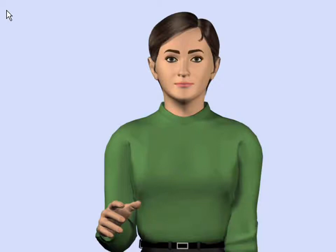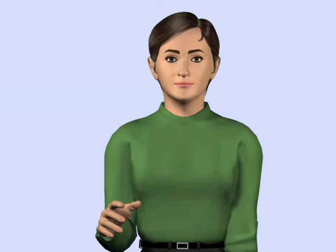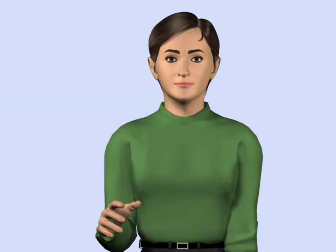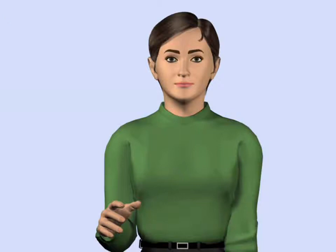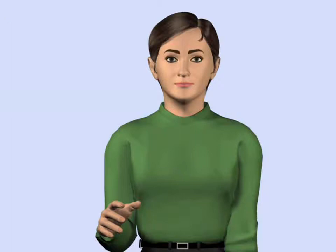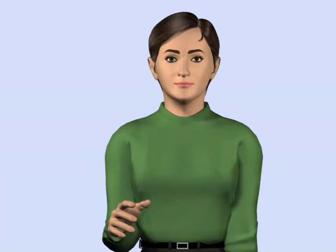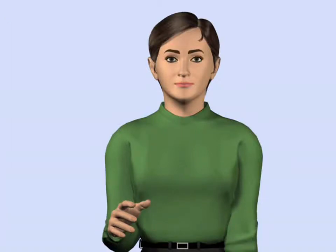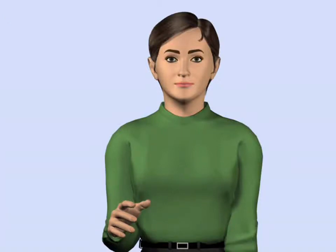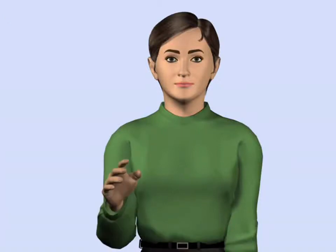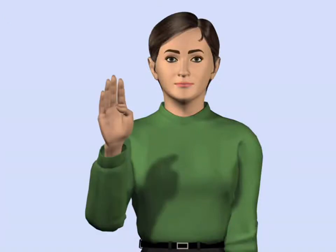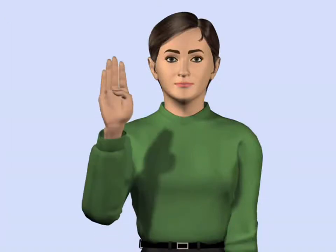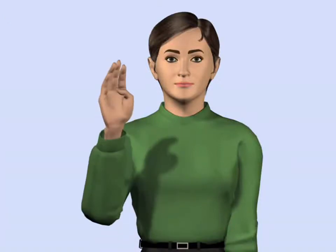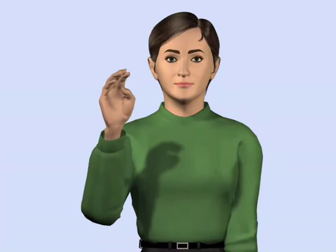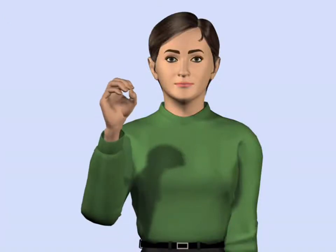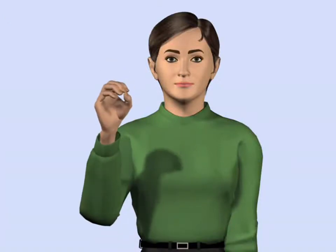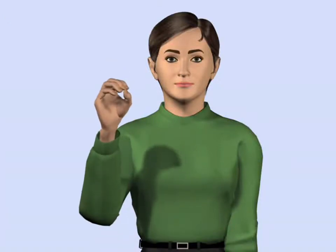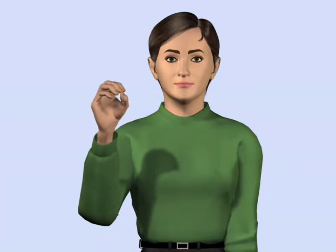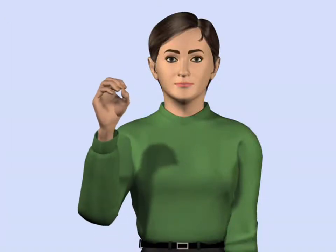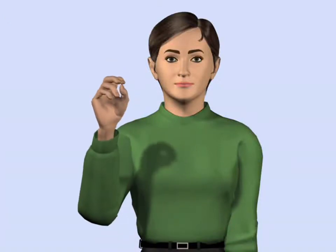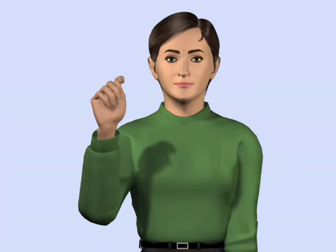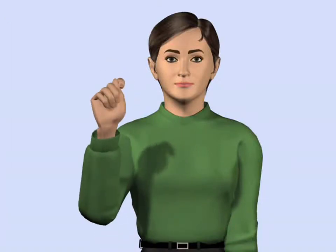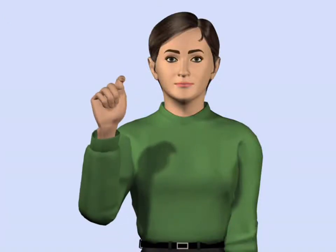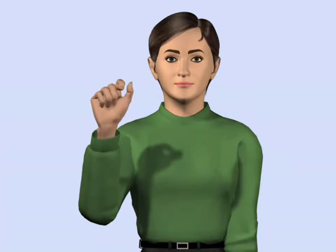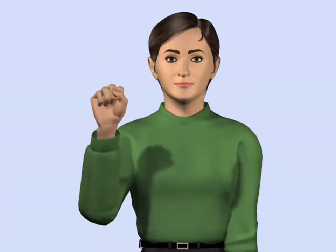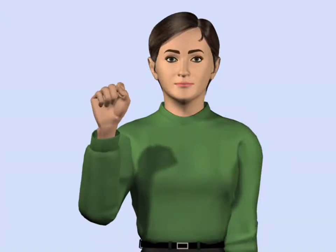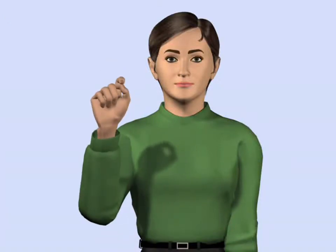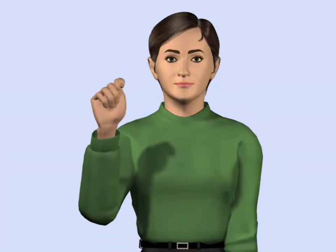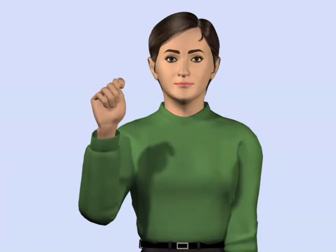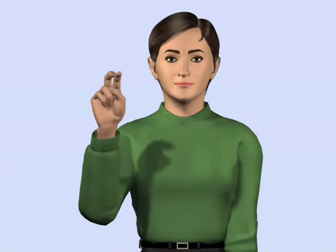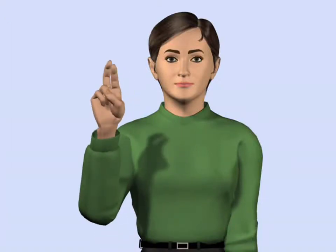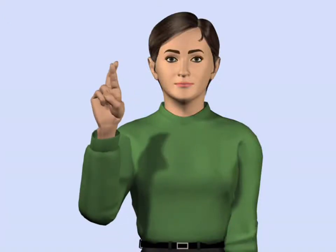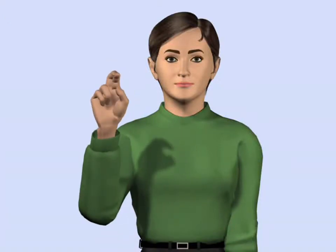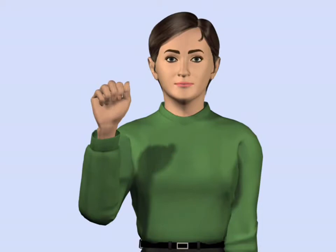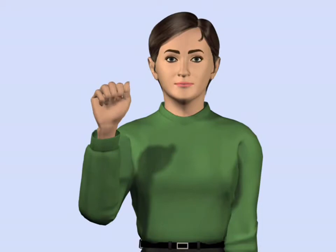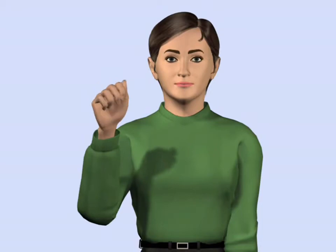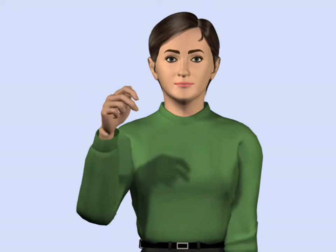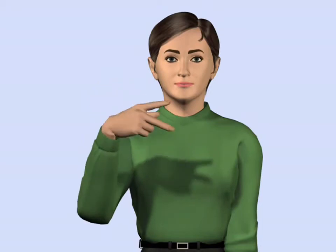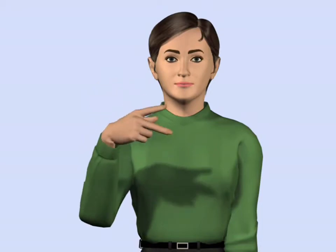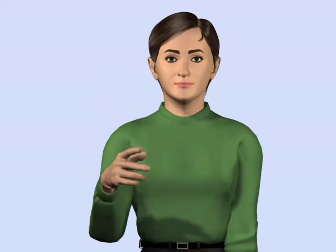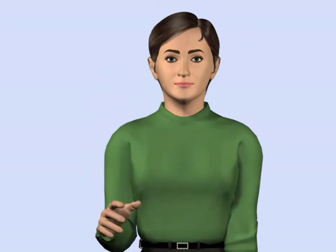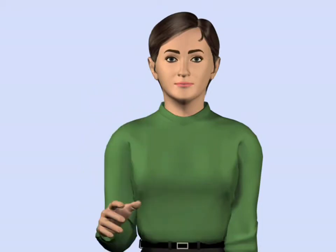bootstrap